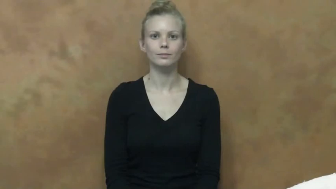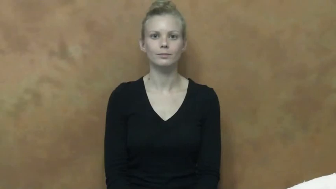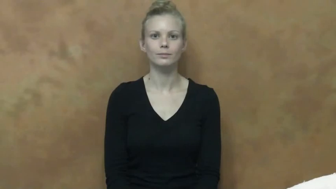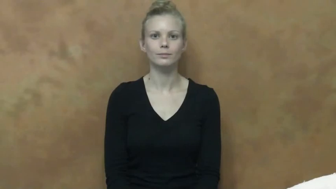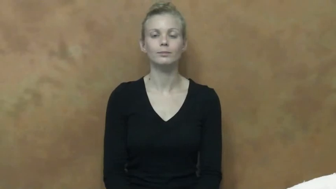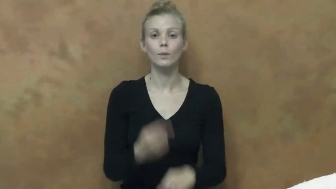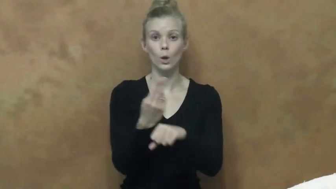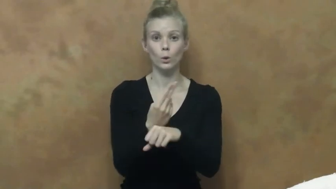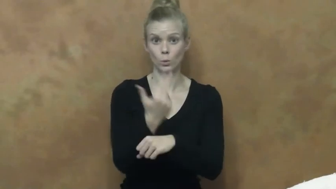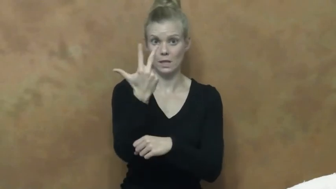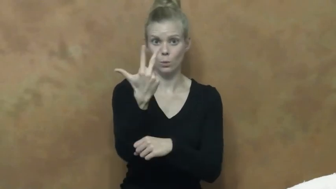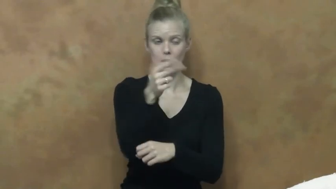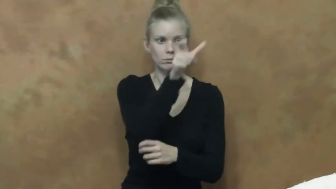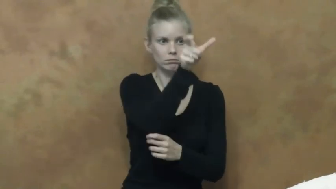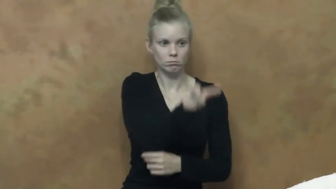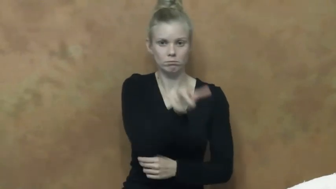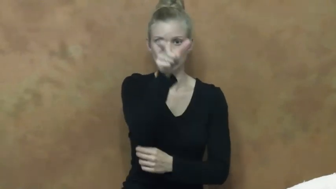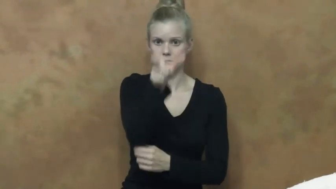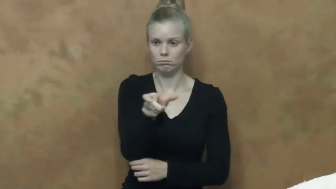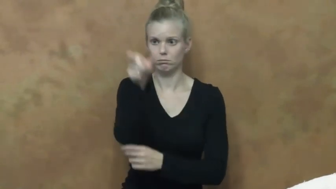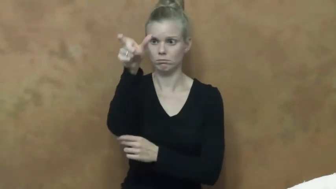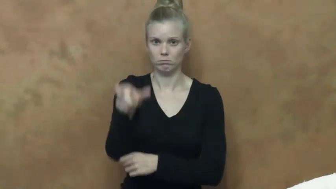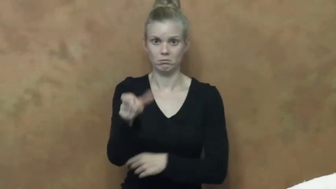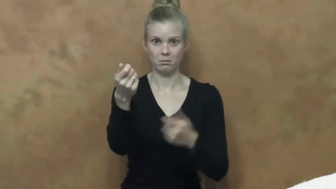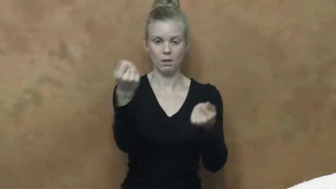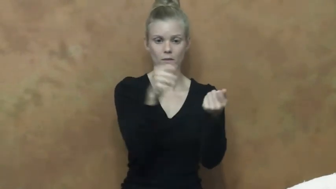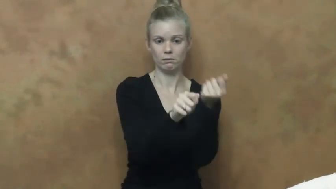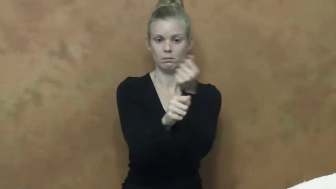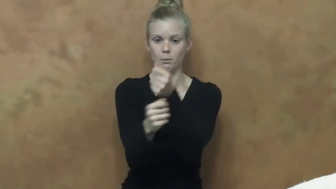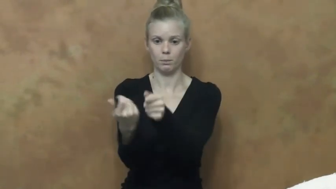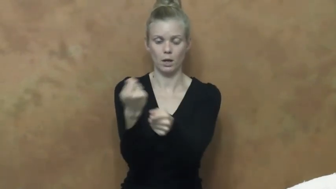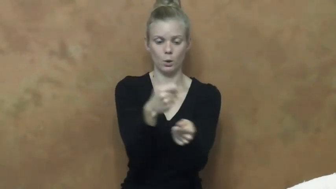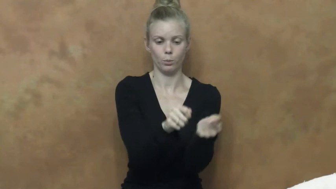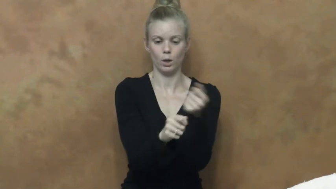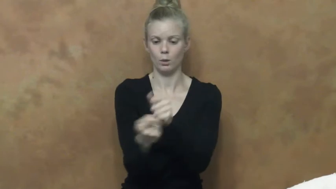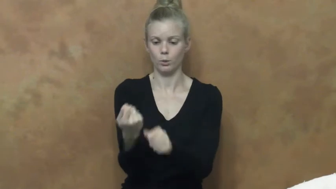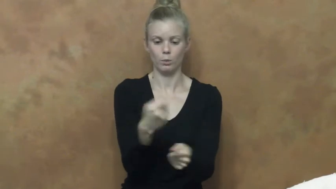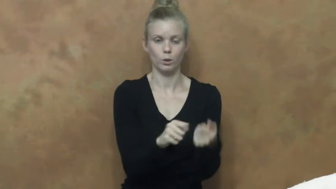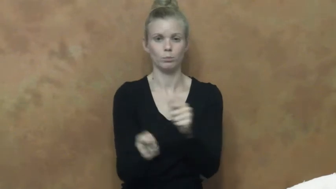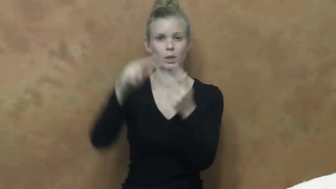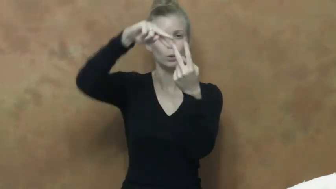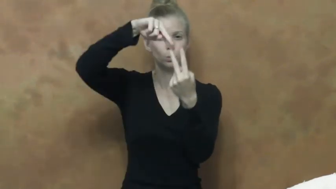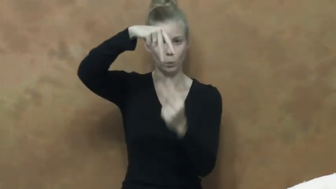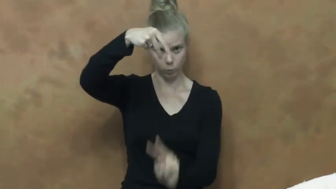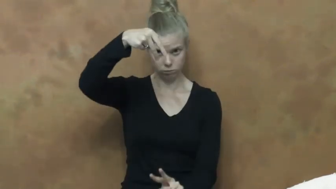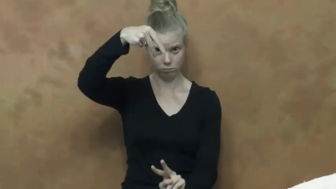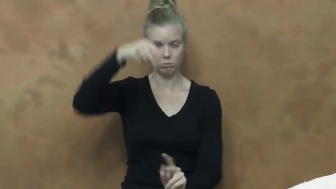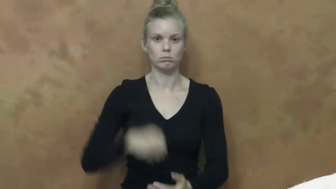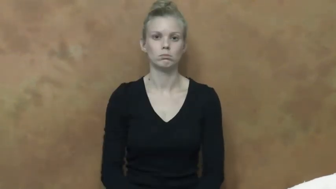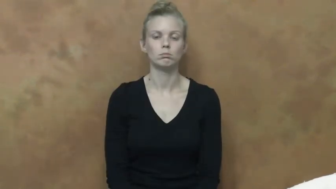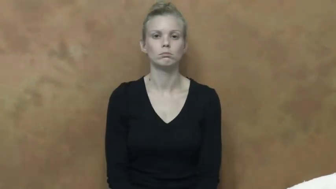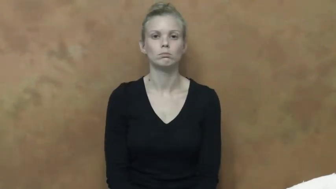braiding